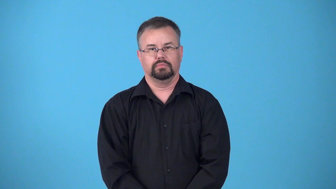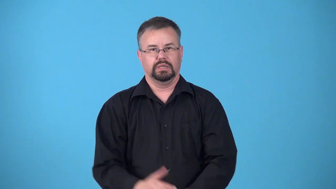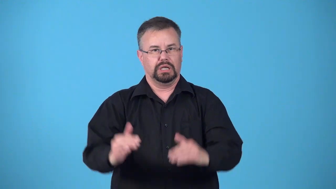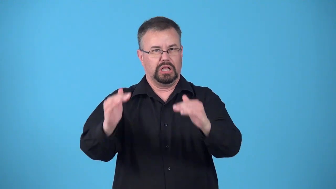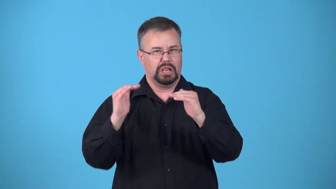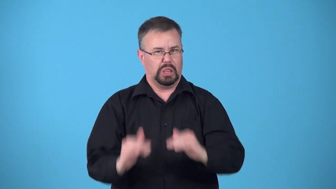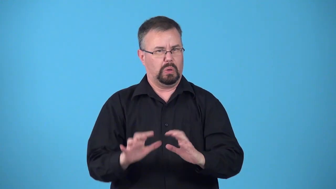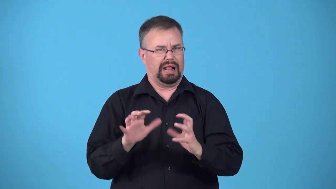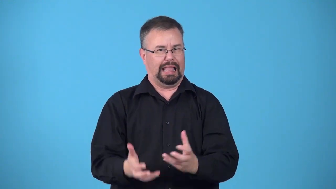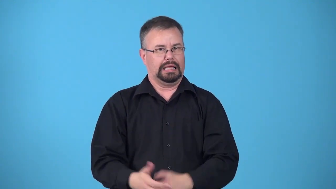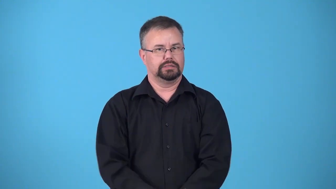no accounting for taste